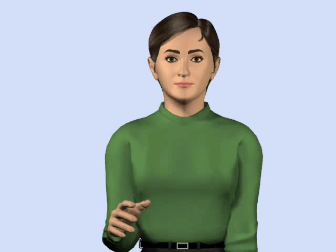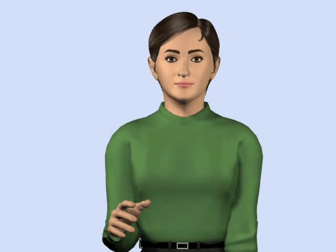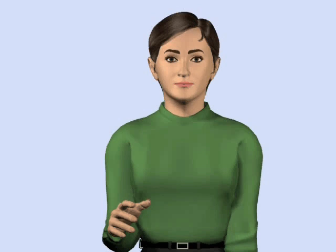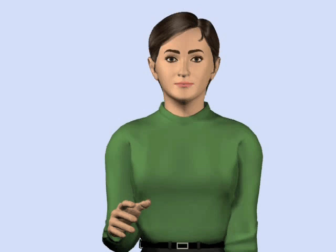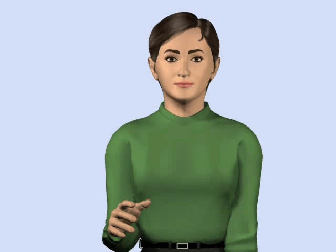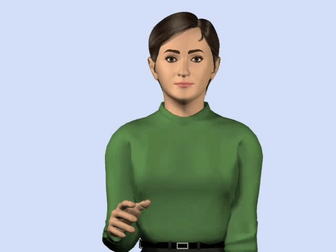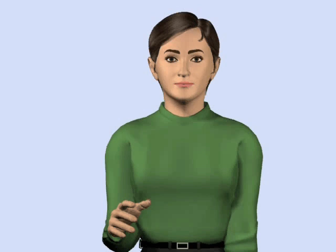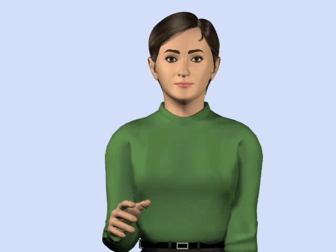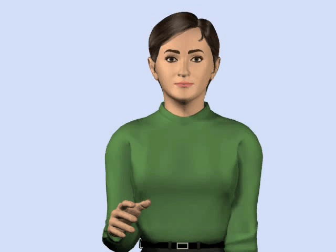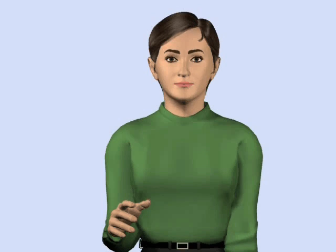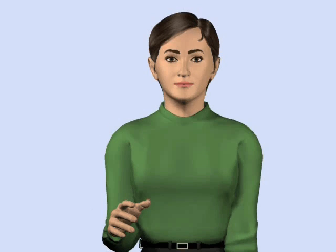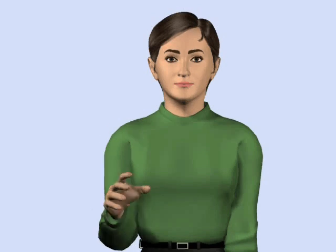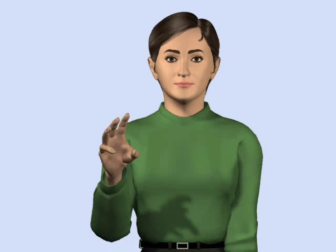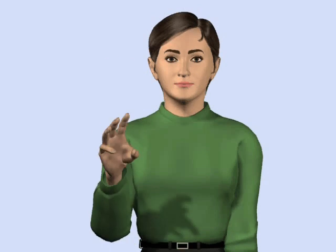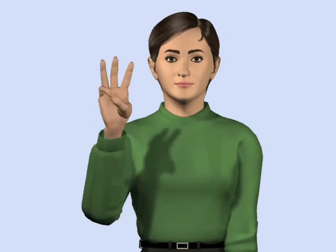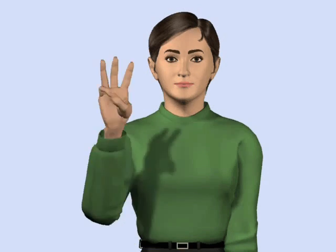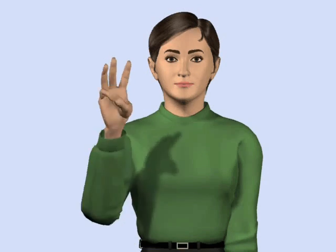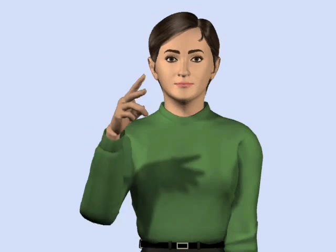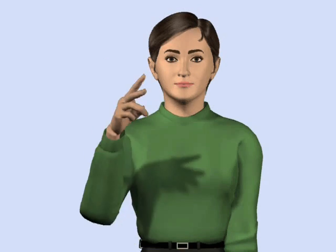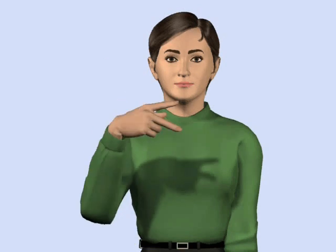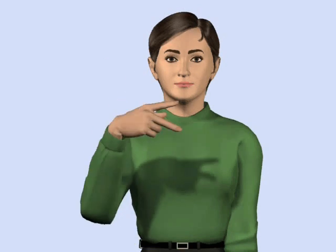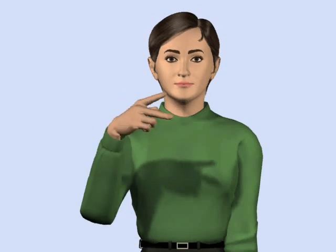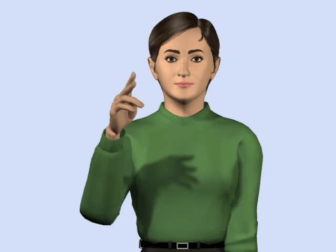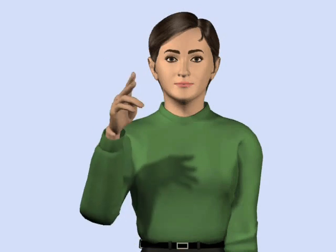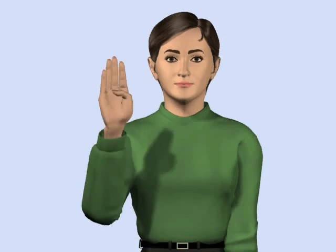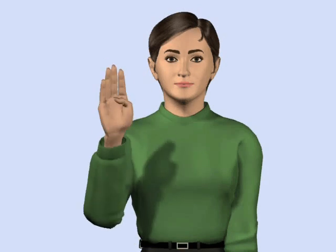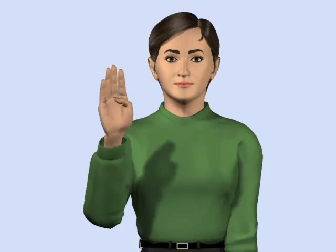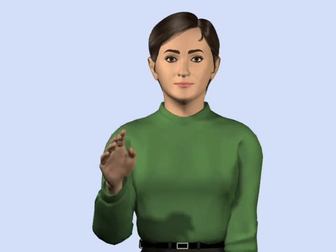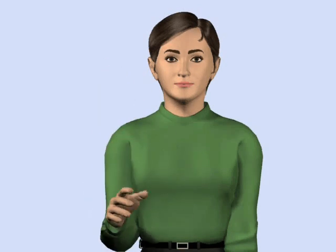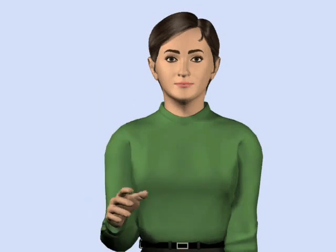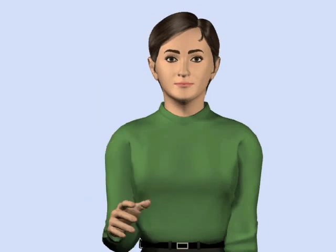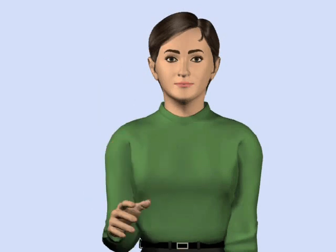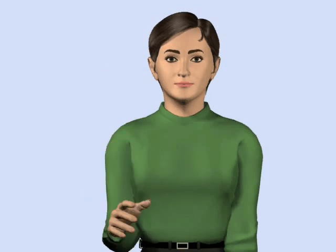West Palm Beach